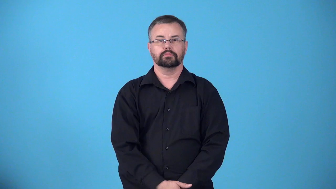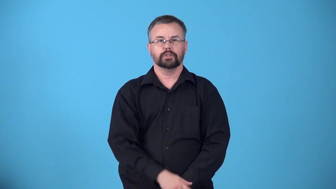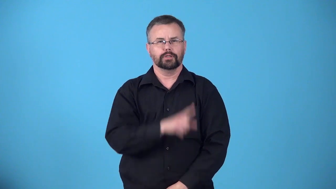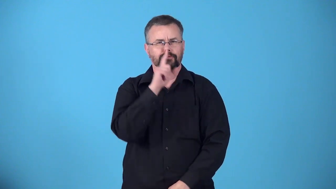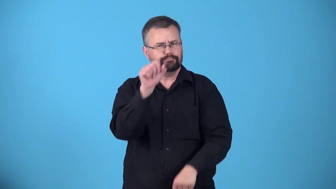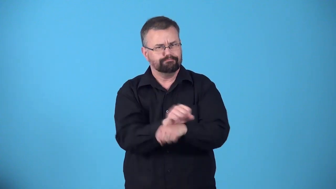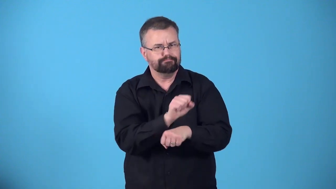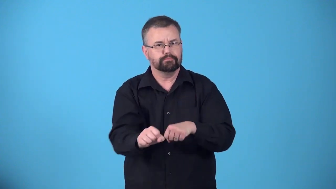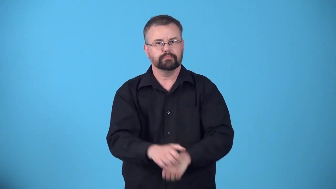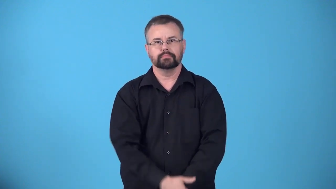as good as gold